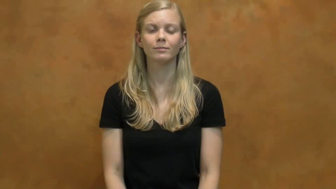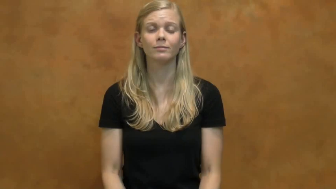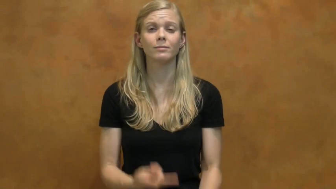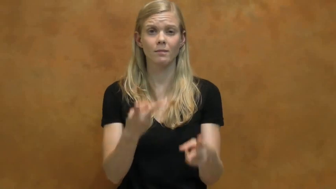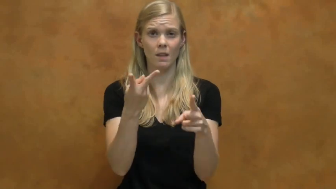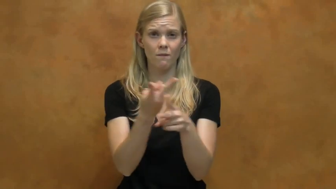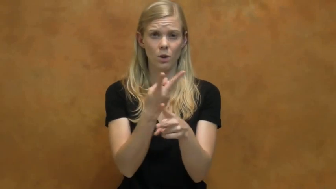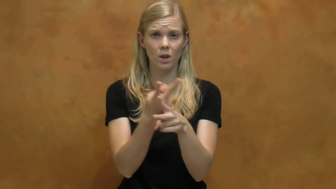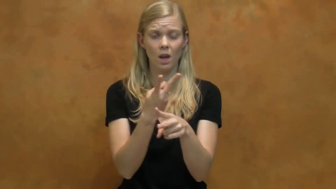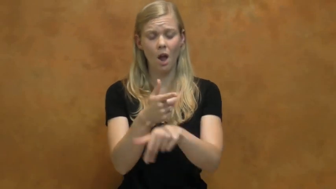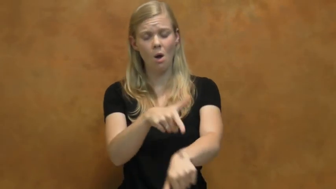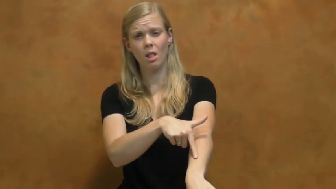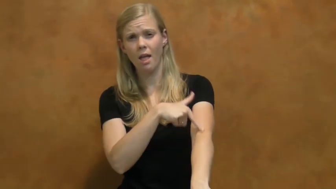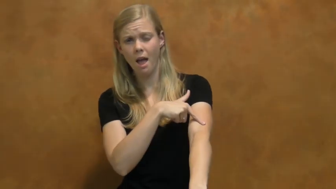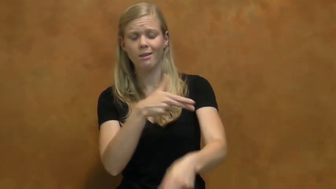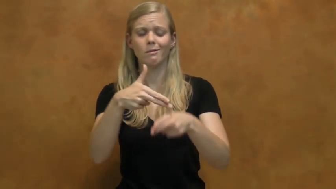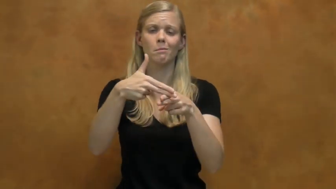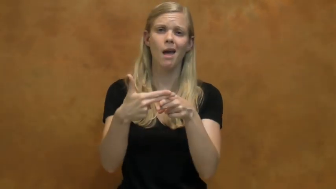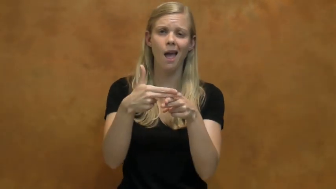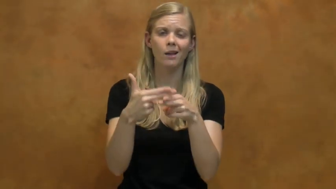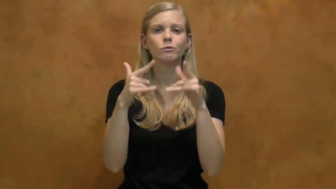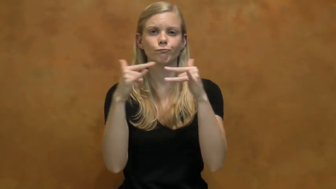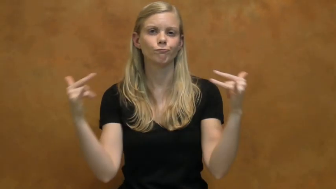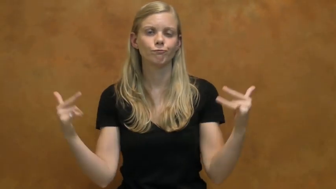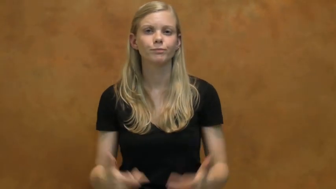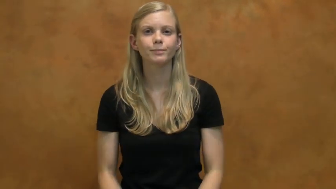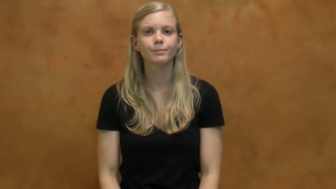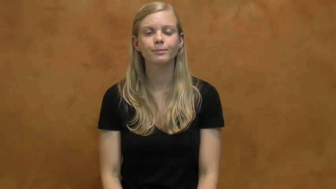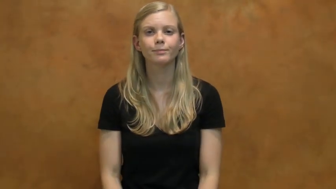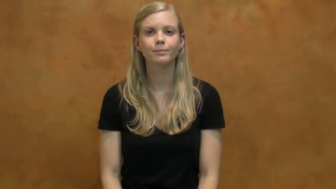measurement